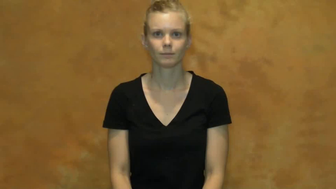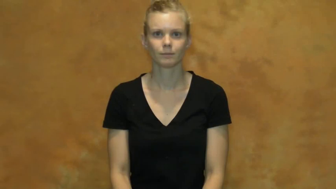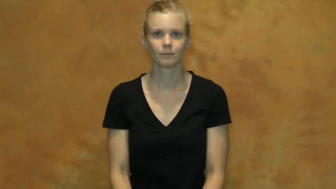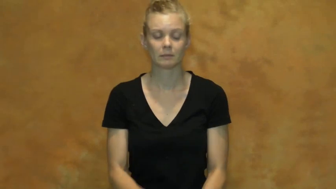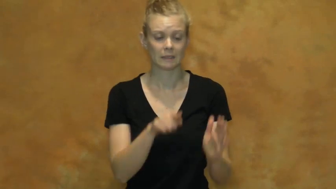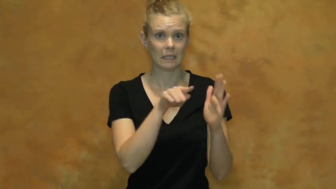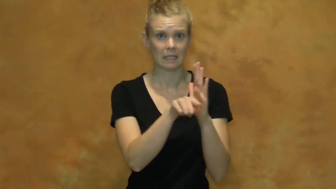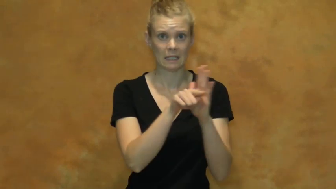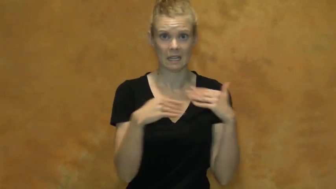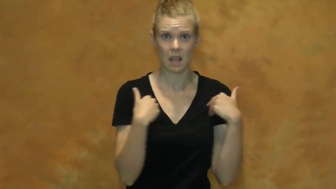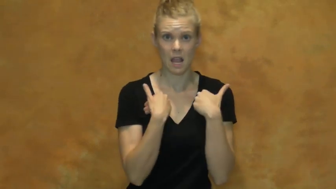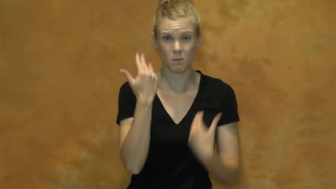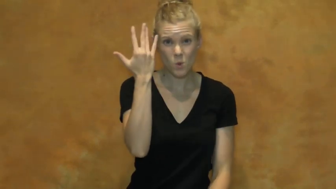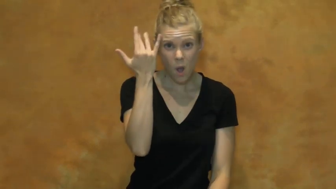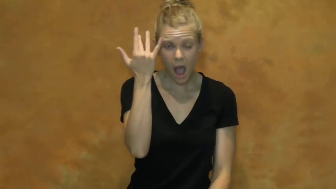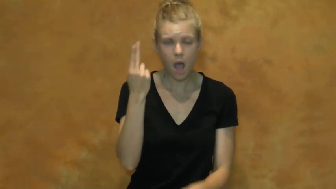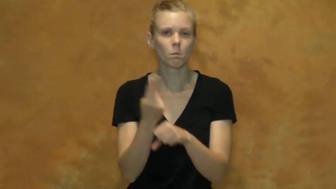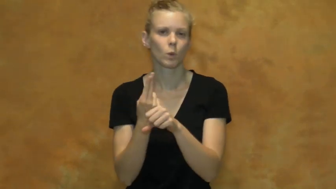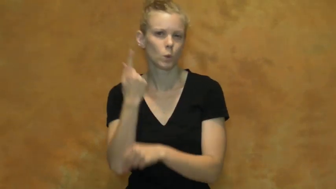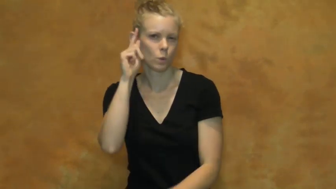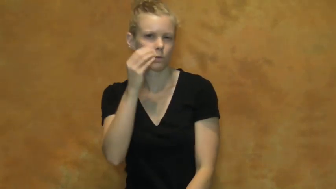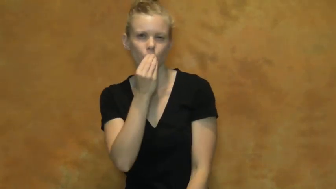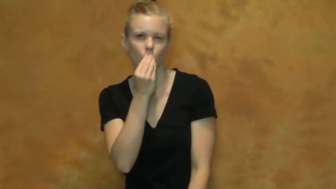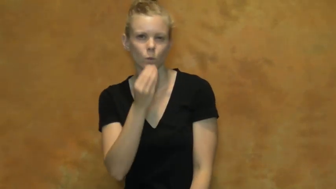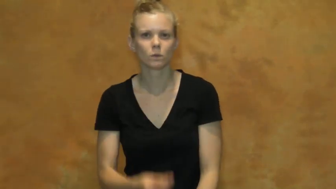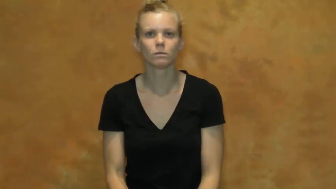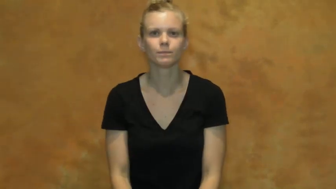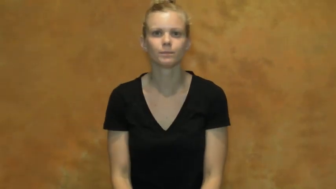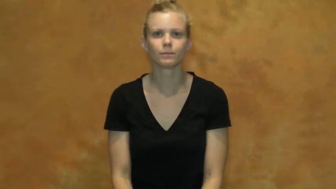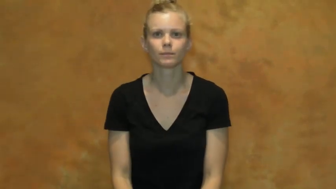slaughter